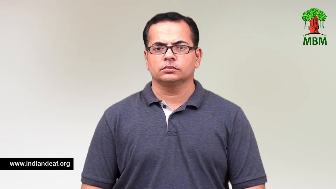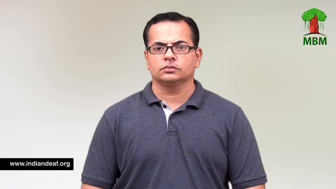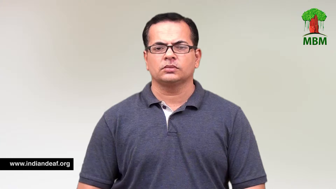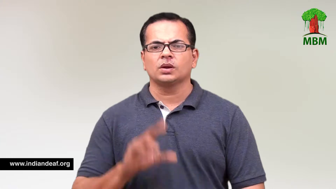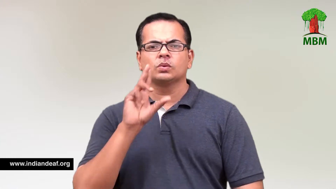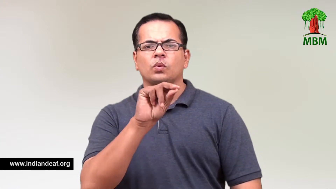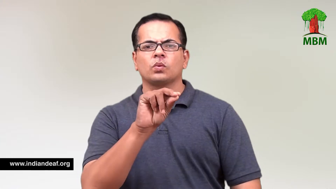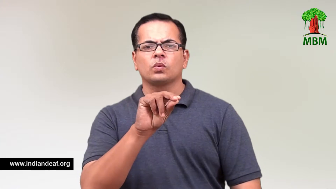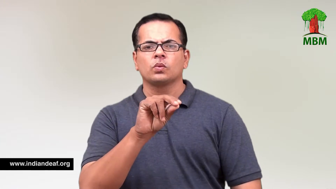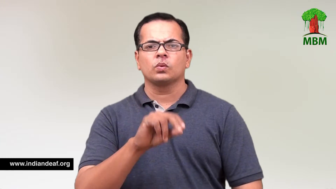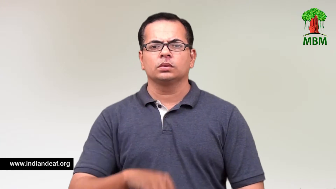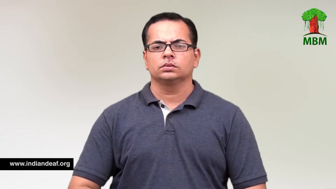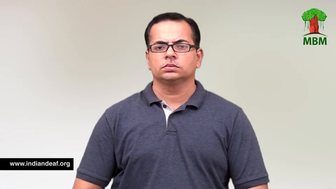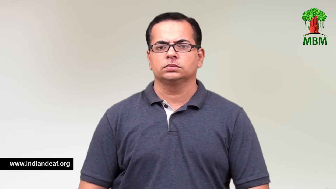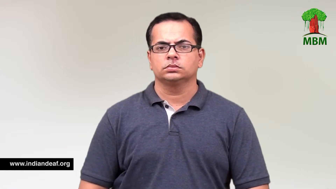Refuse